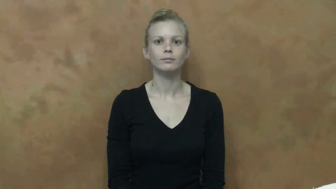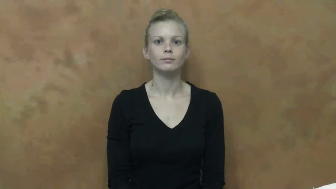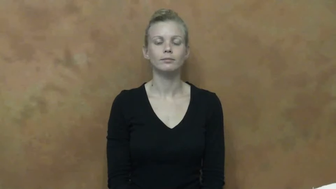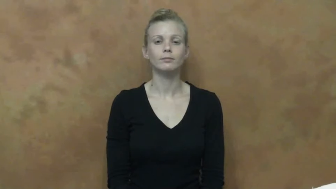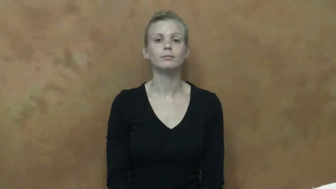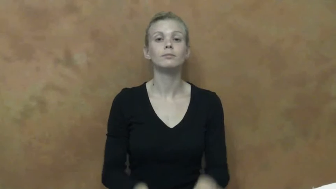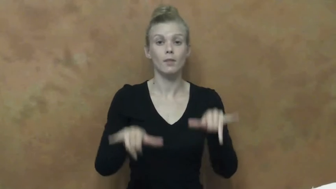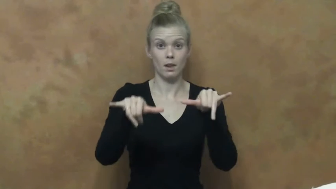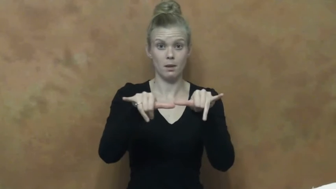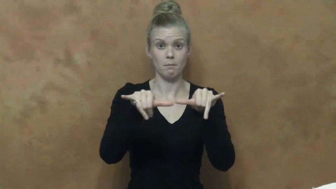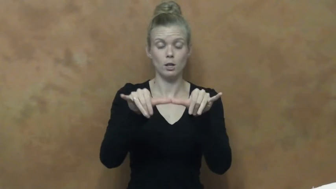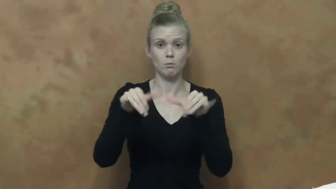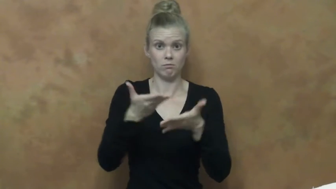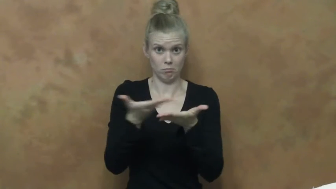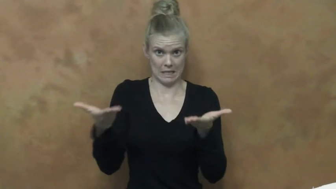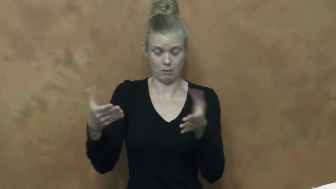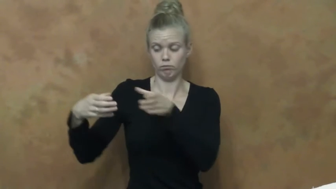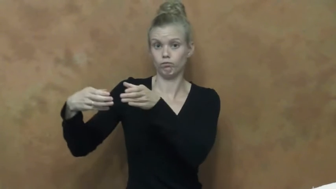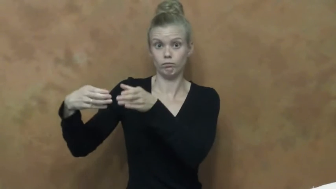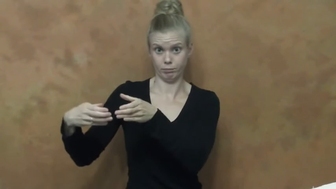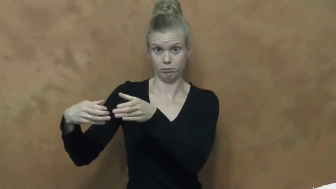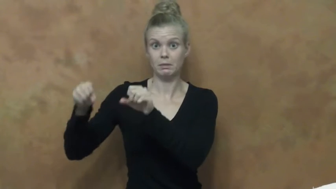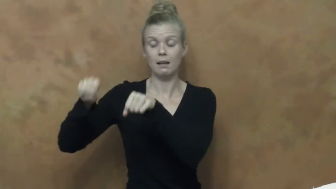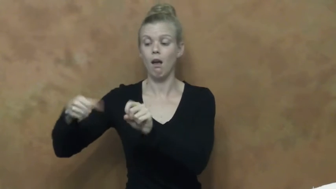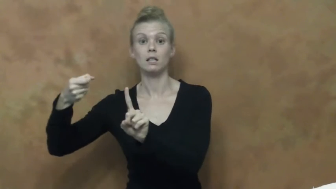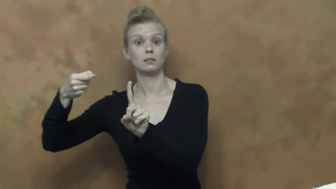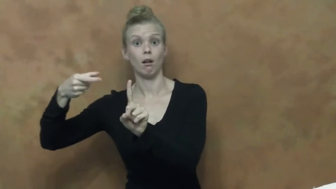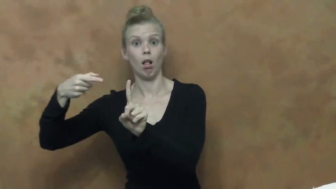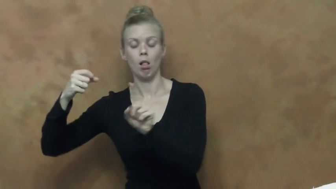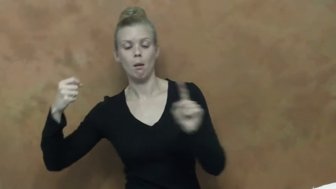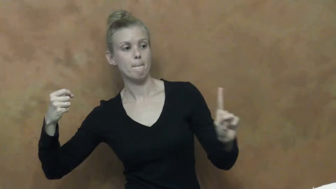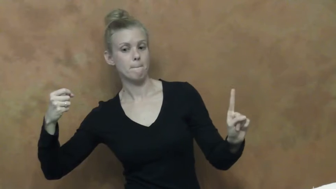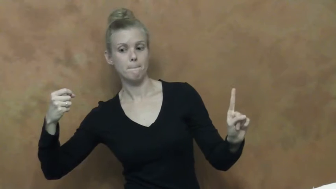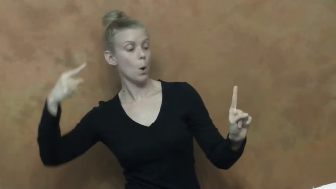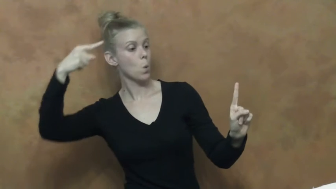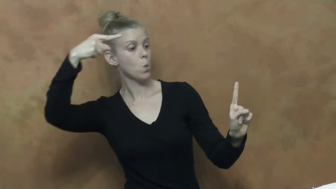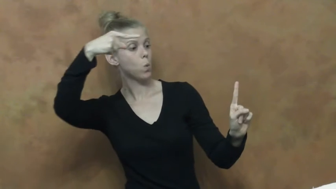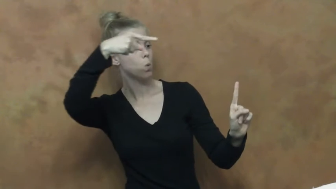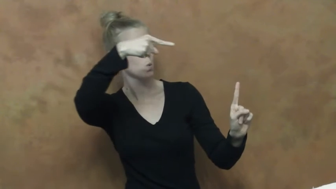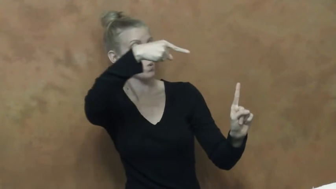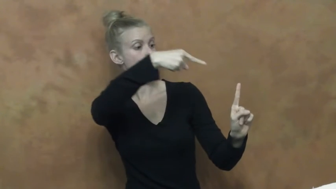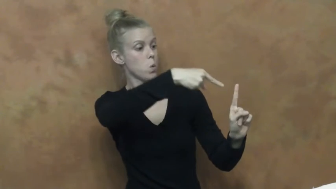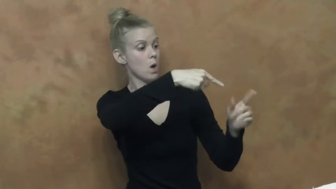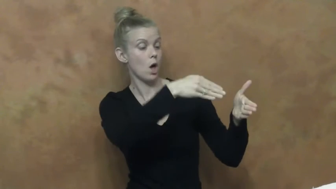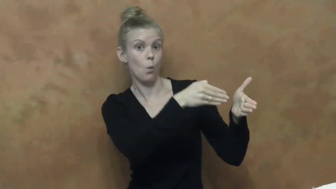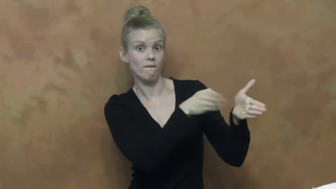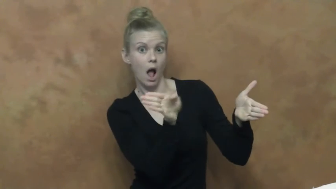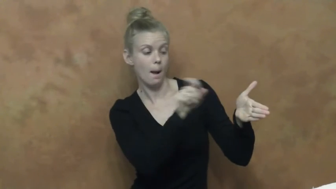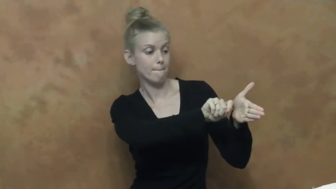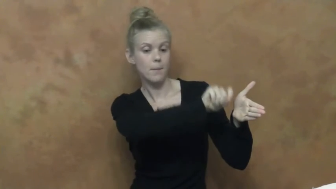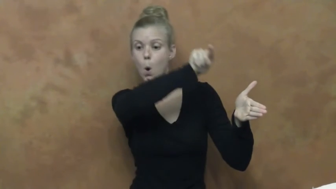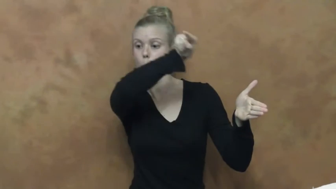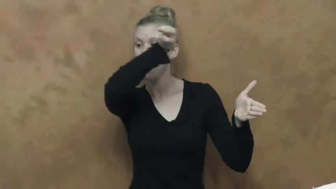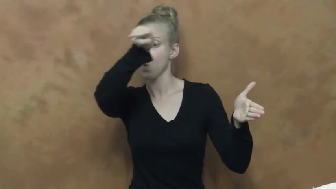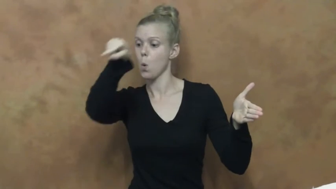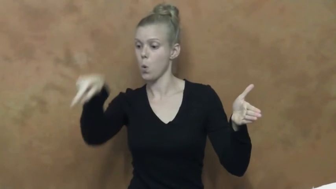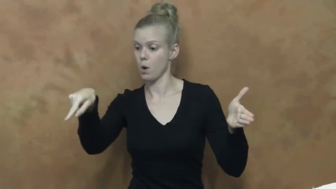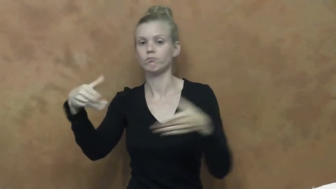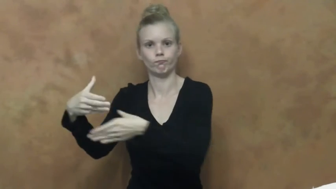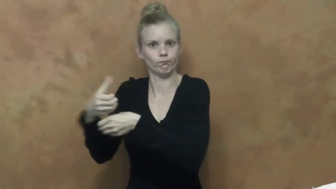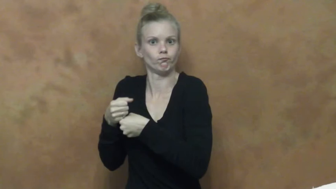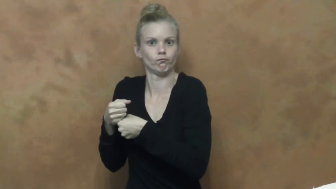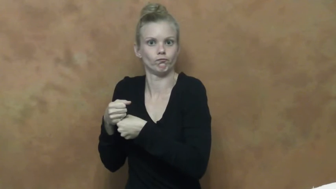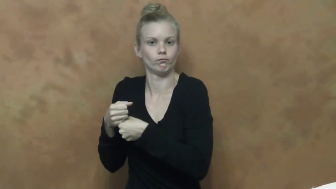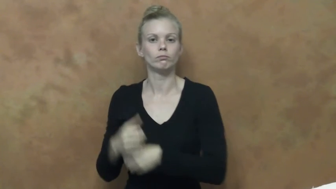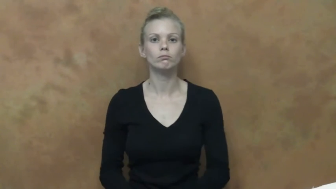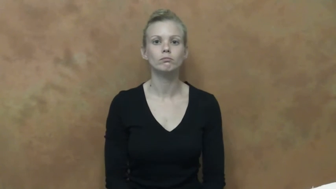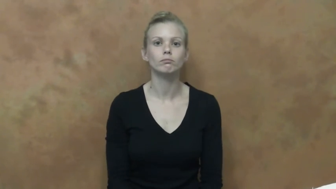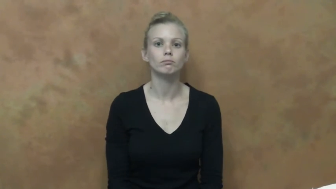active sensor